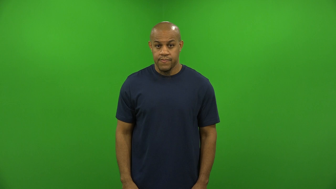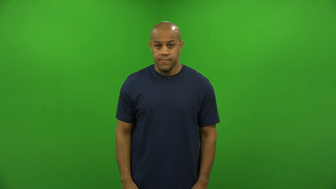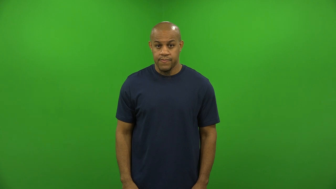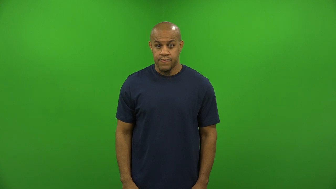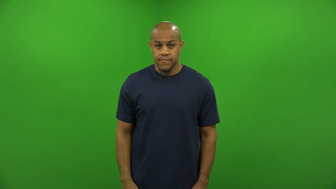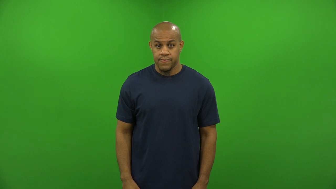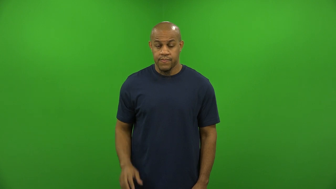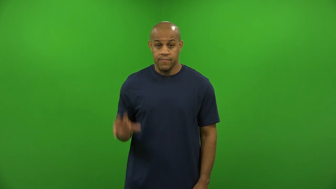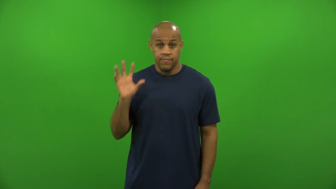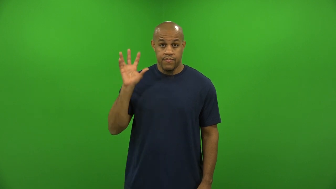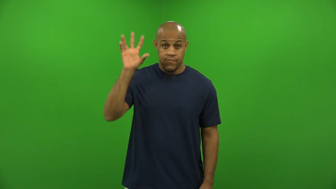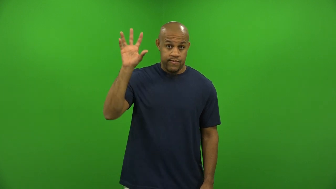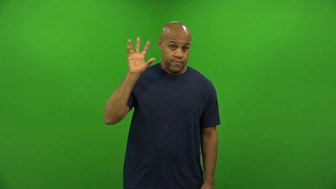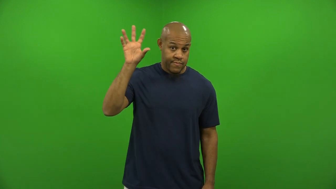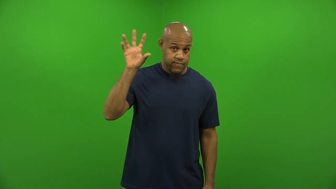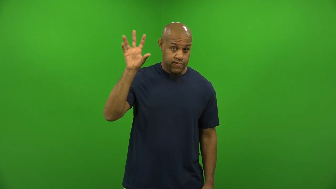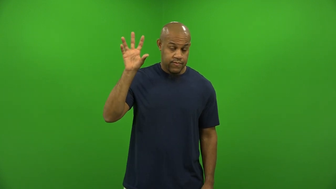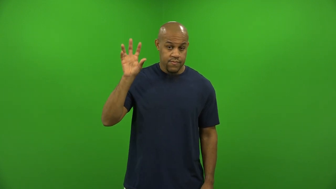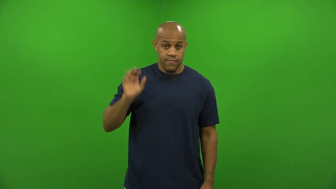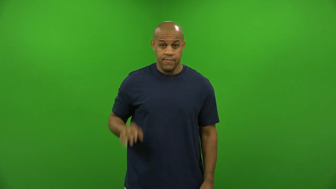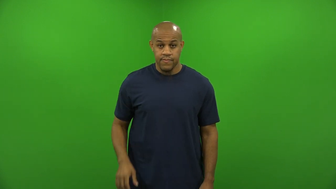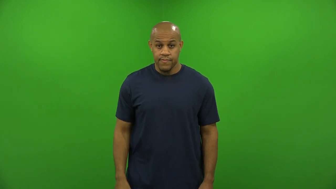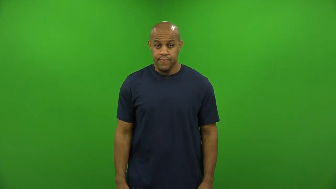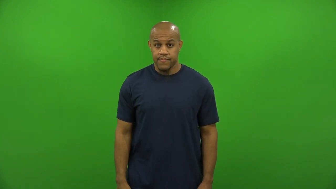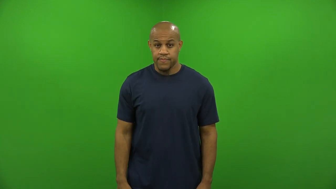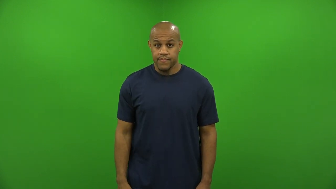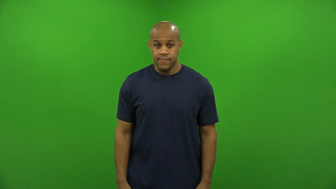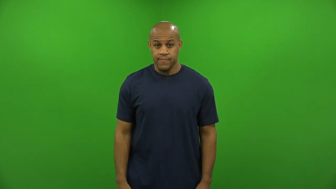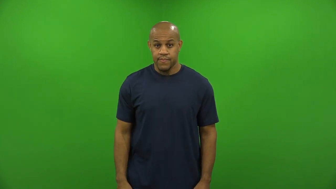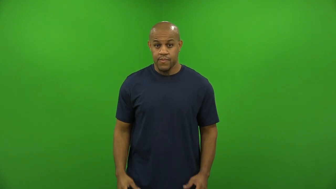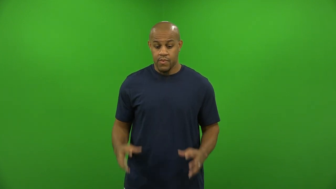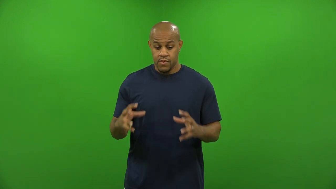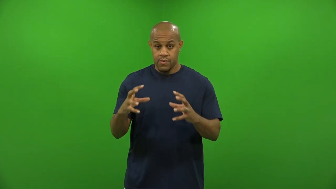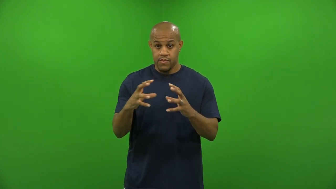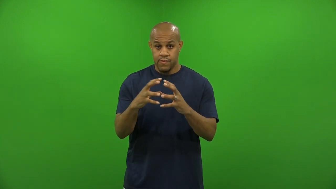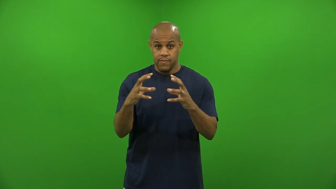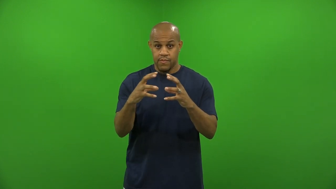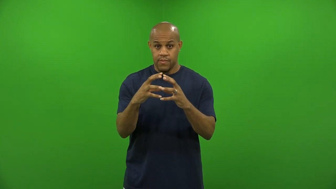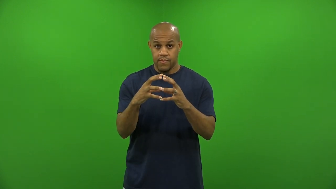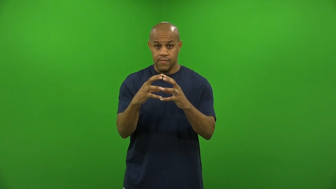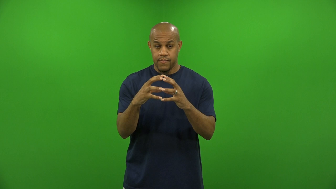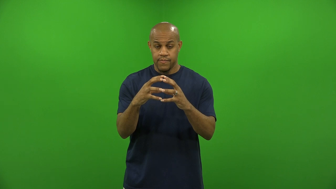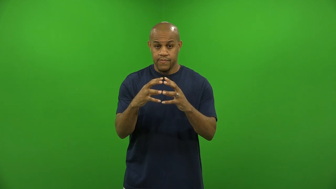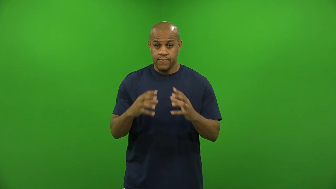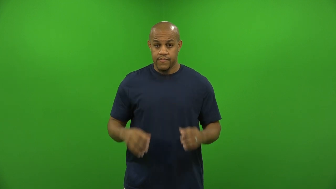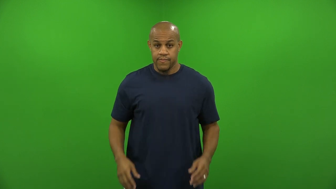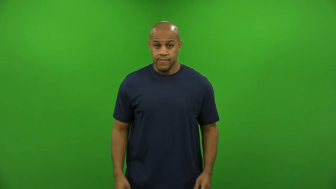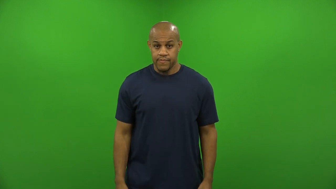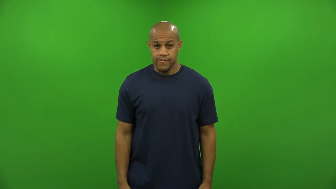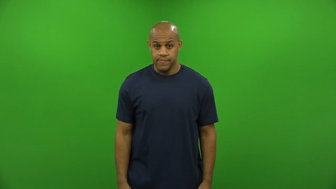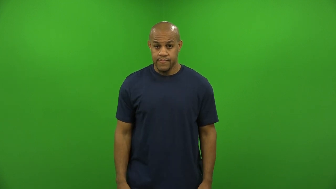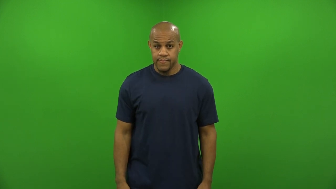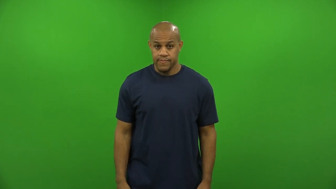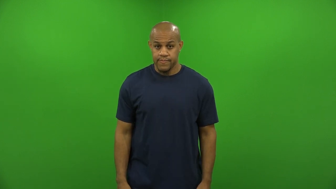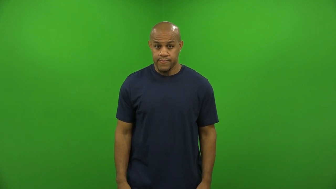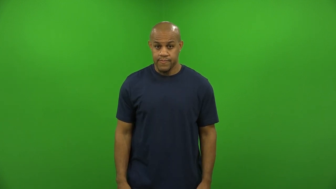Shotput